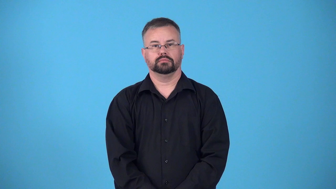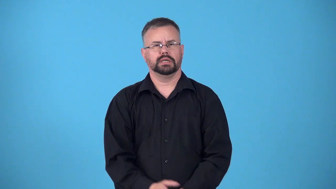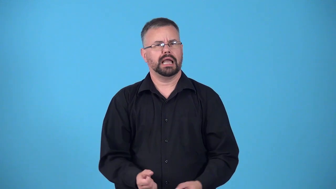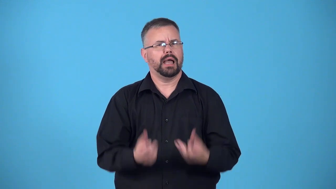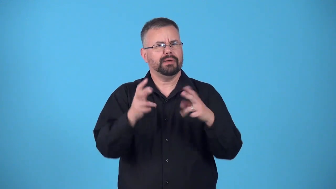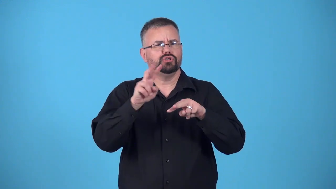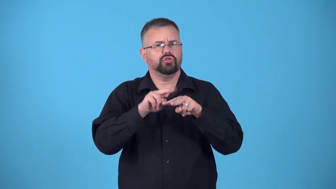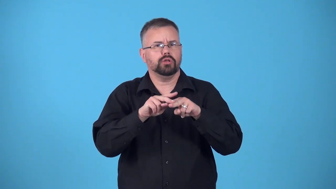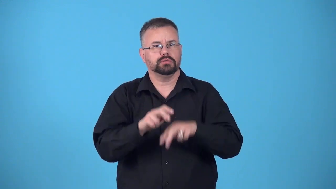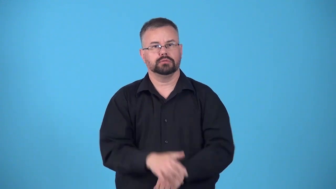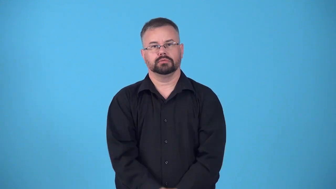salty